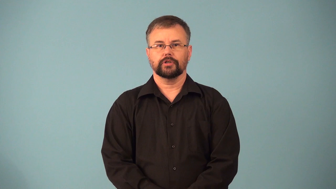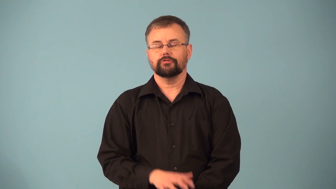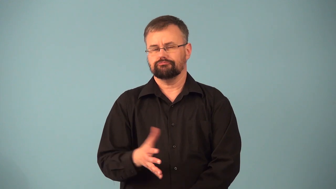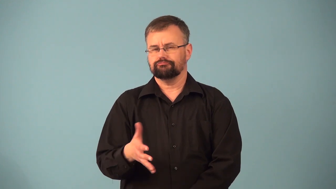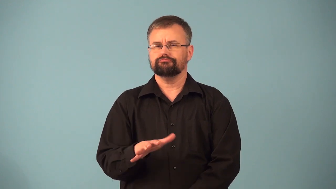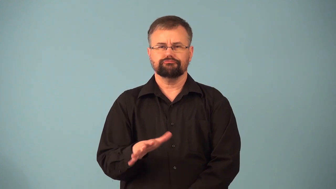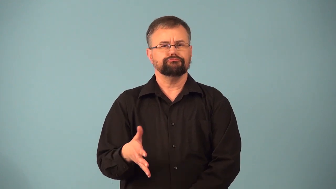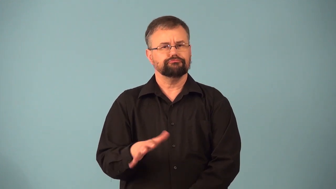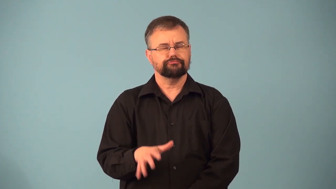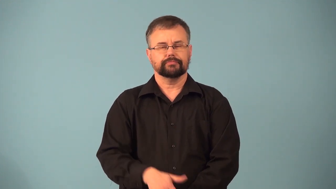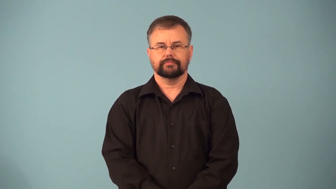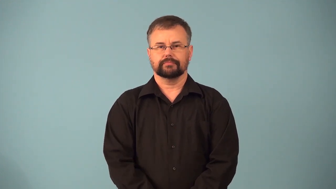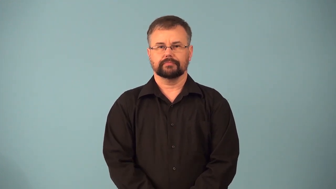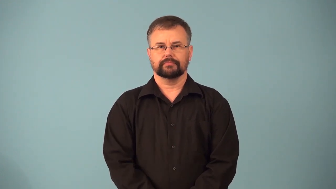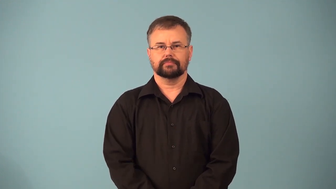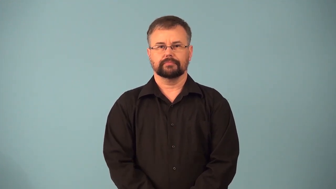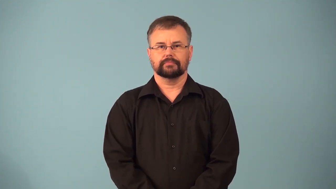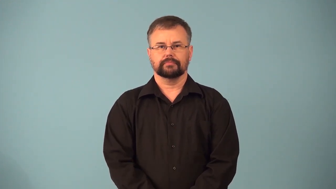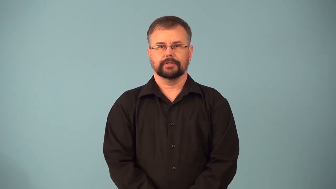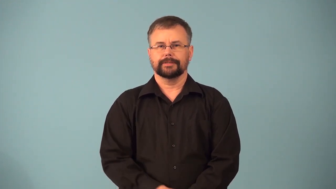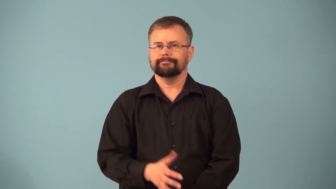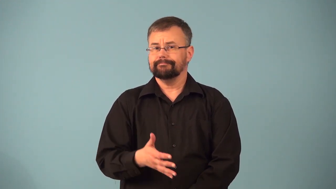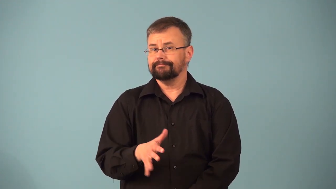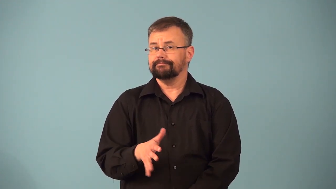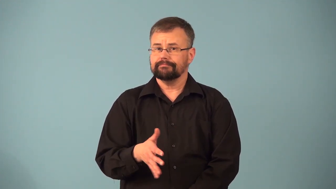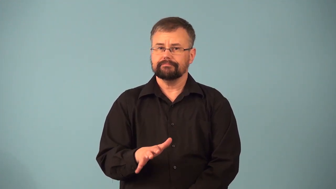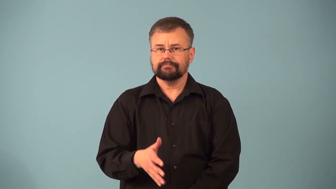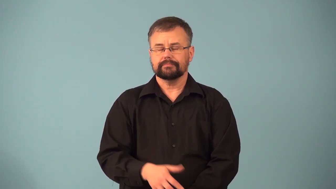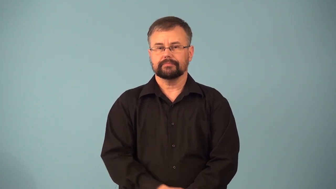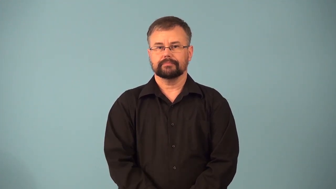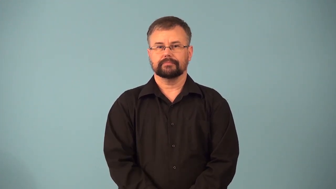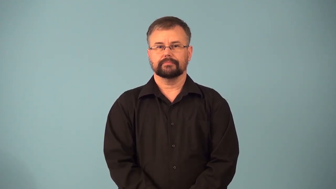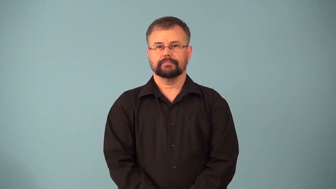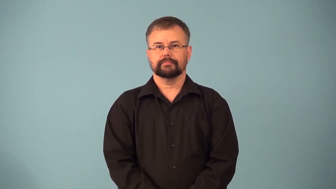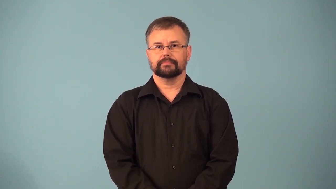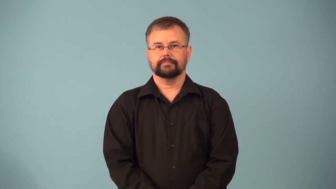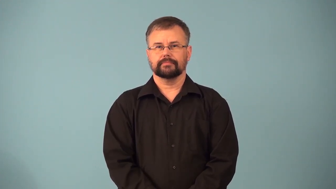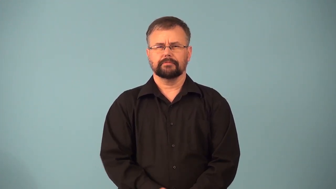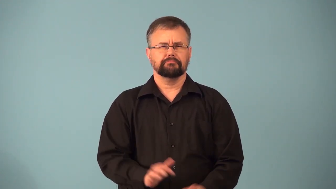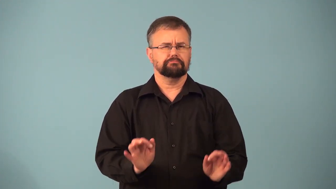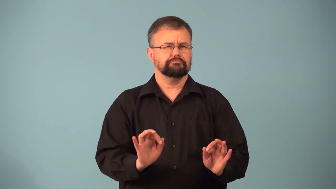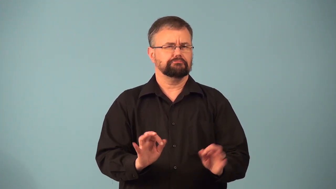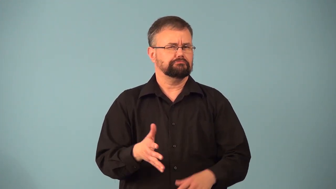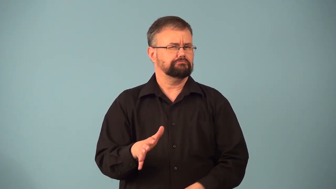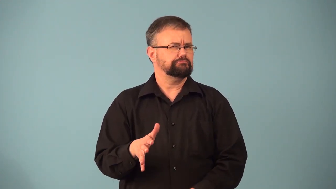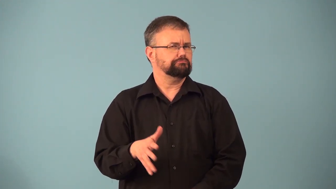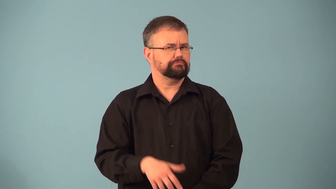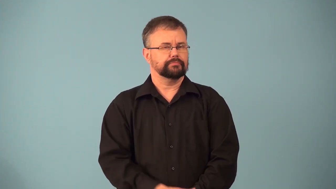mild,milder,mildest